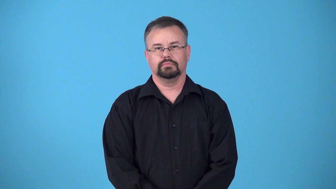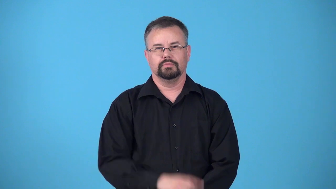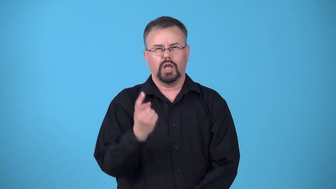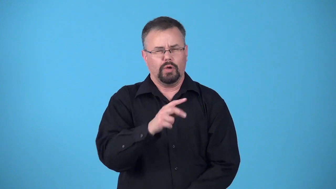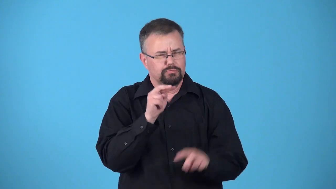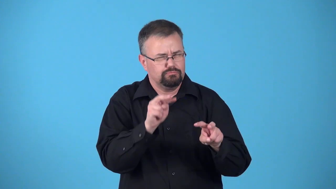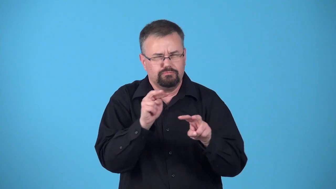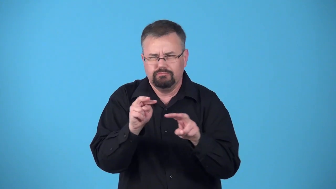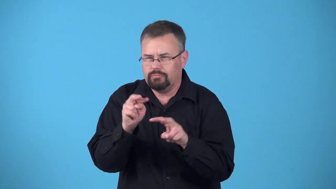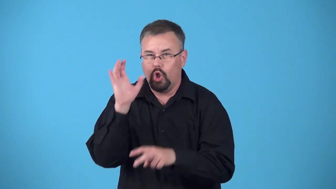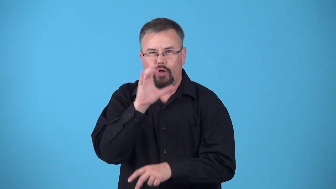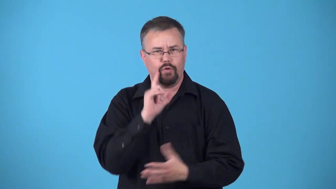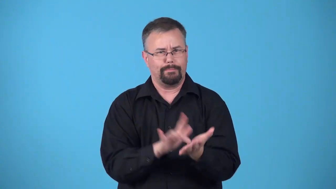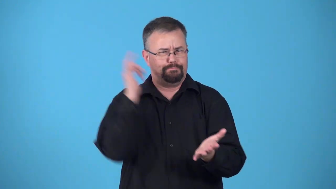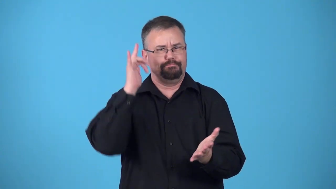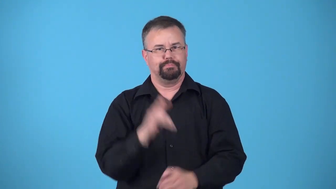not miss a trick